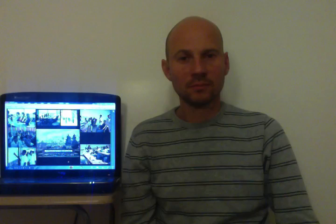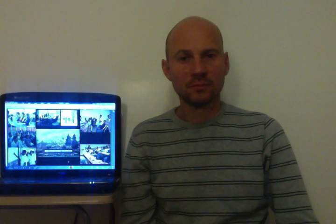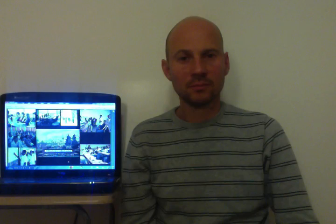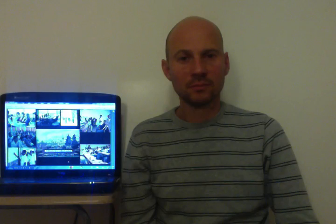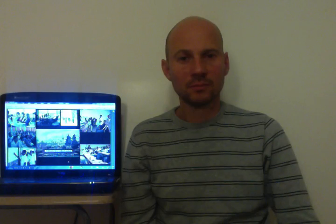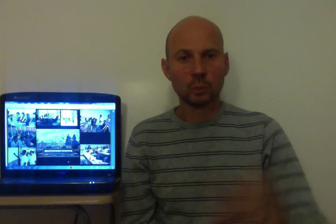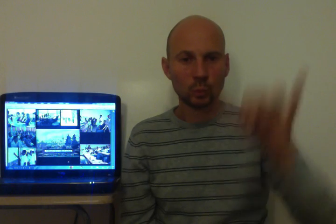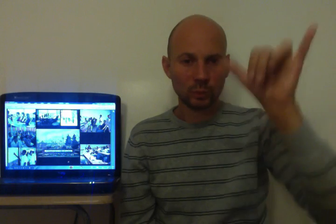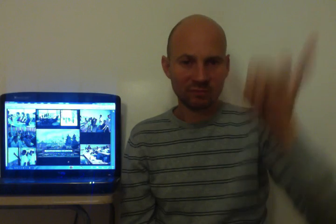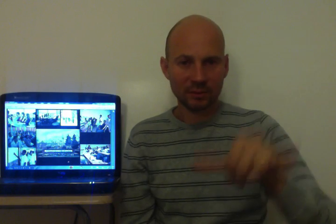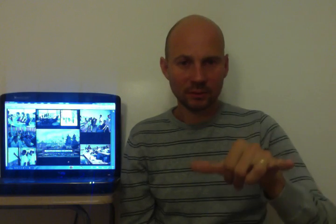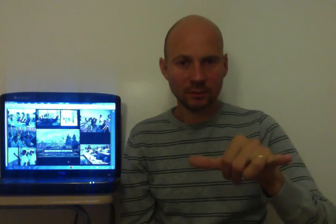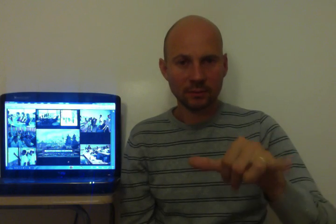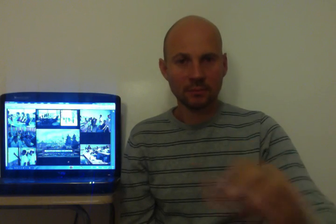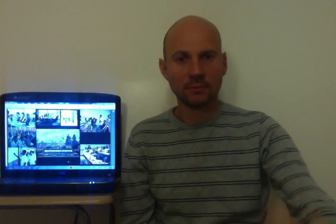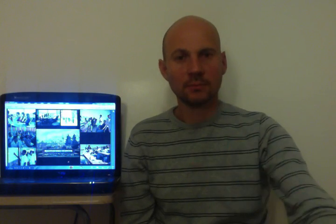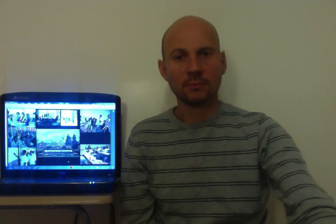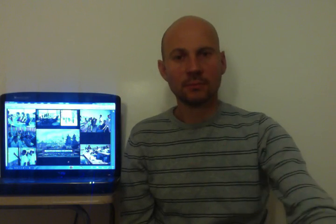college